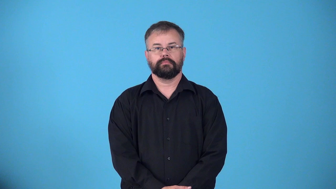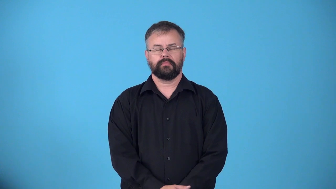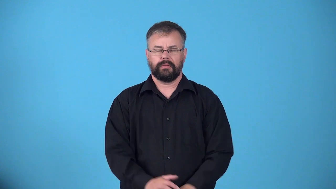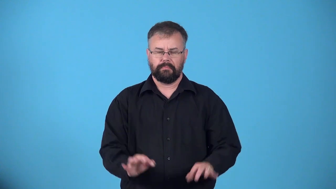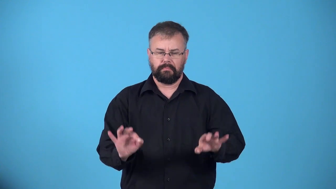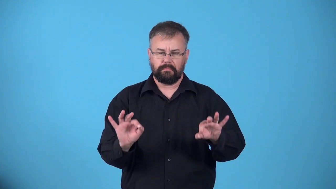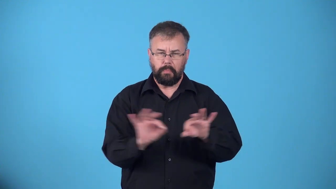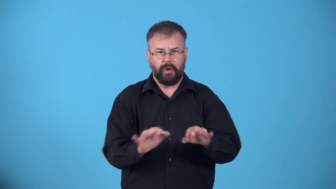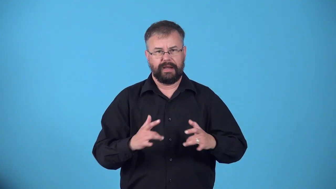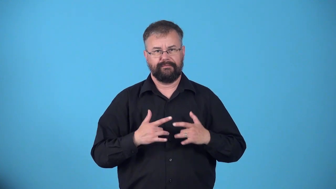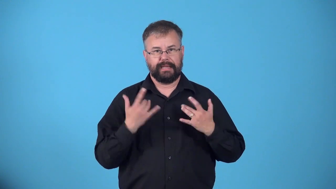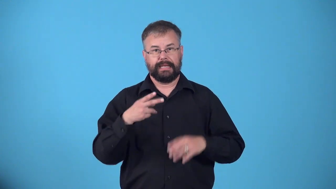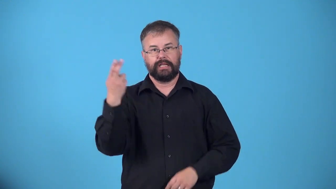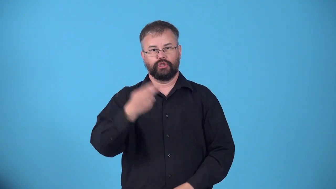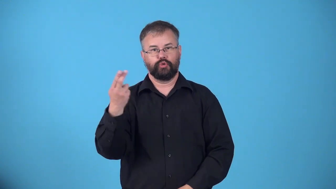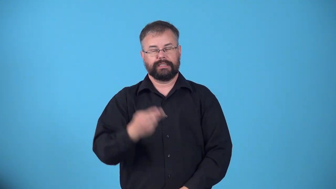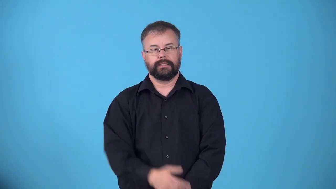landmark event